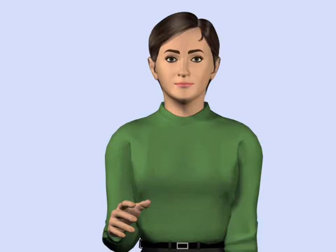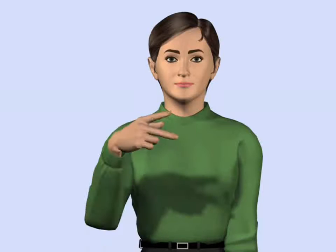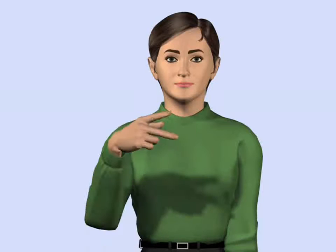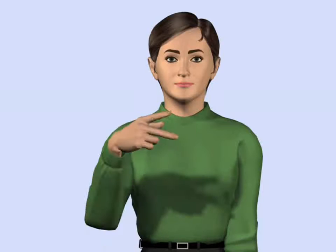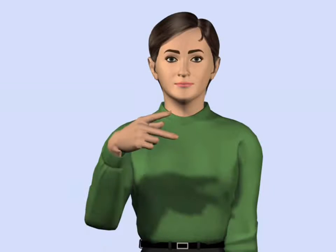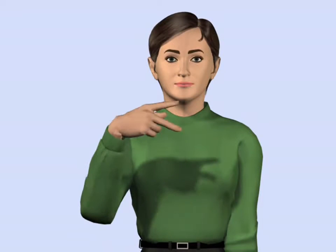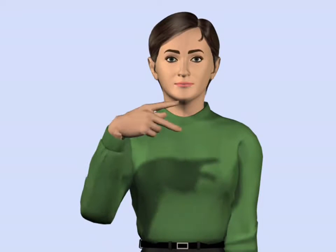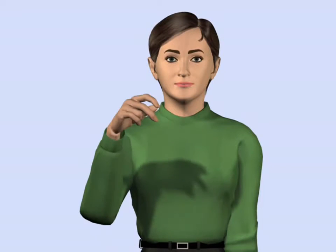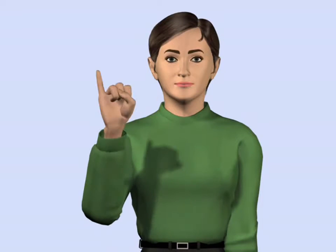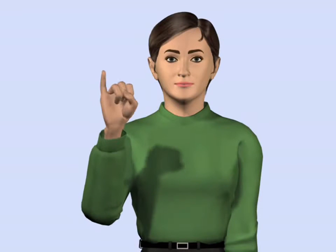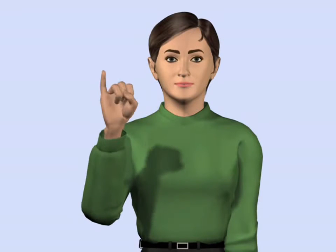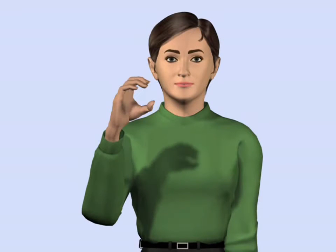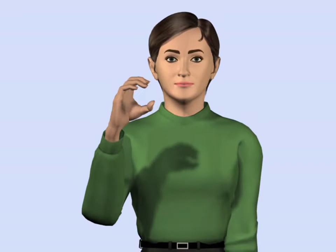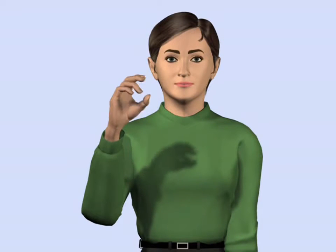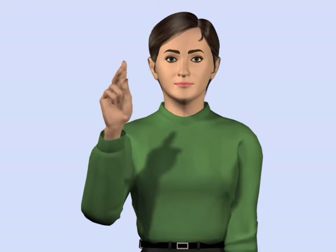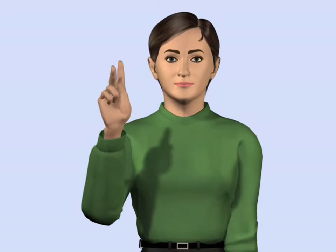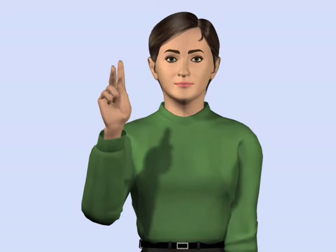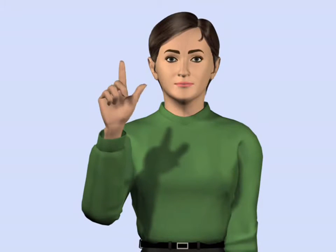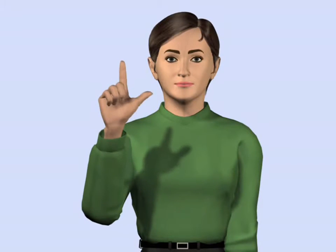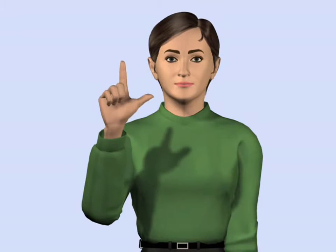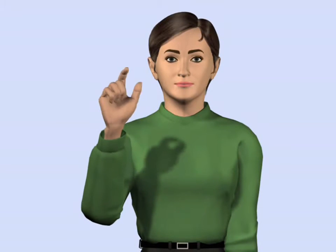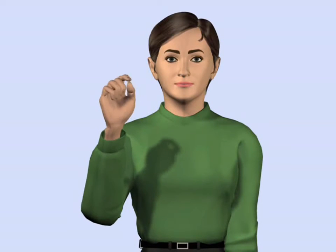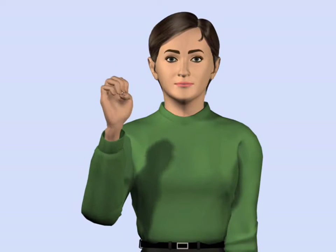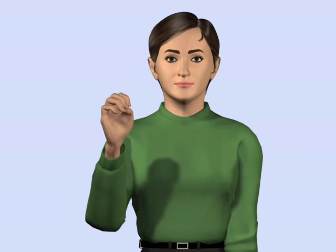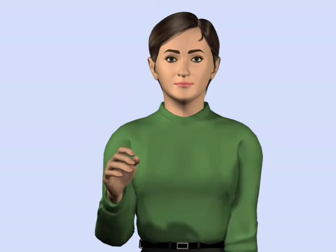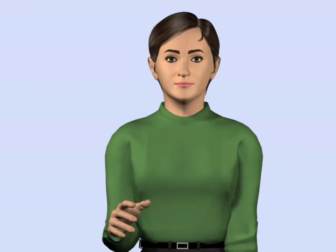pickle-baseball